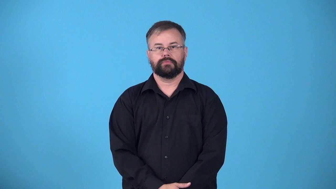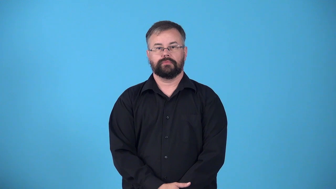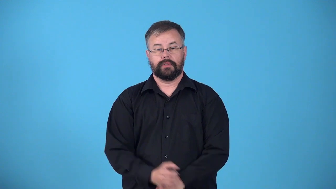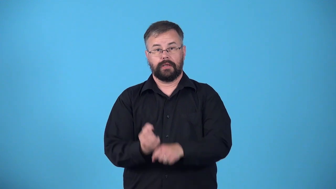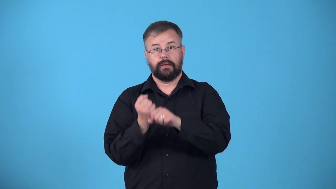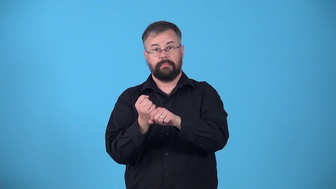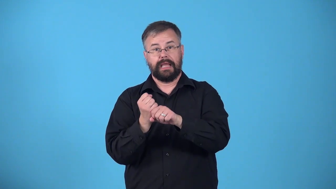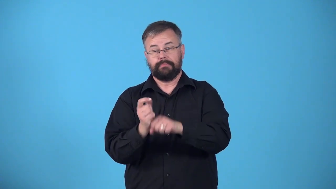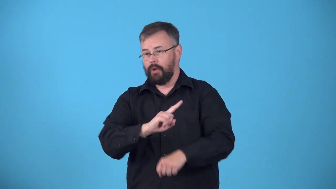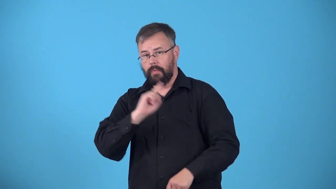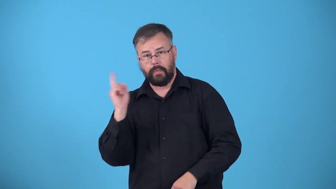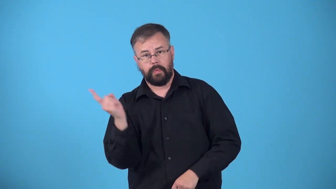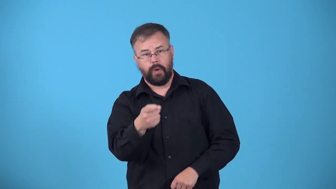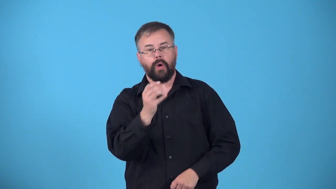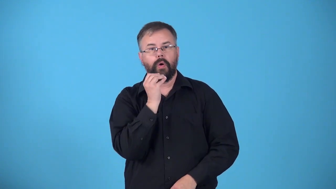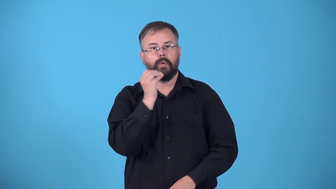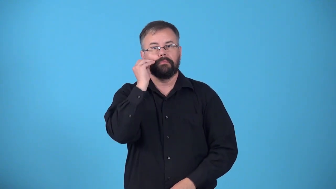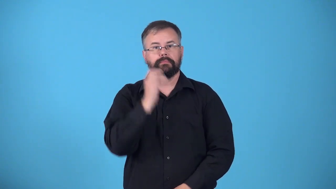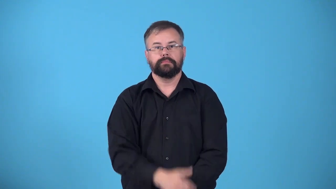score a run